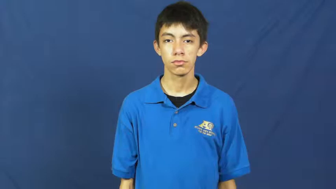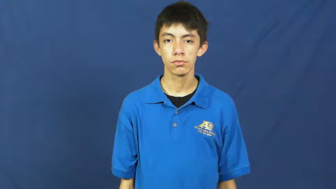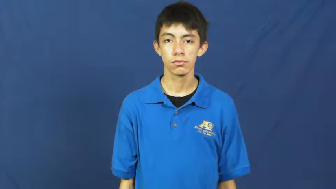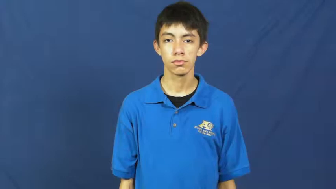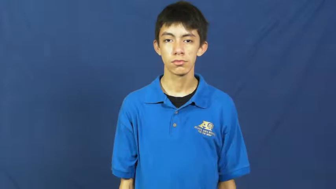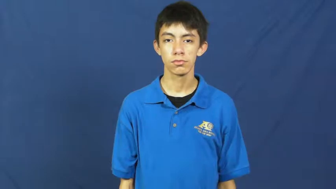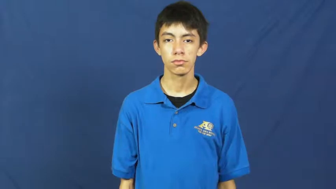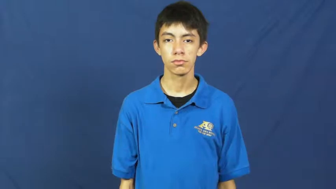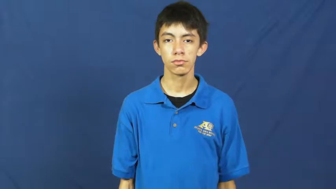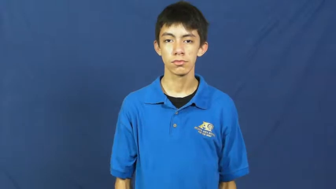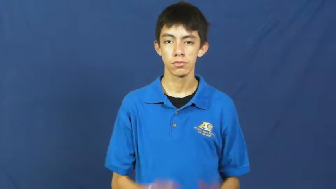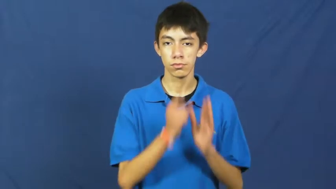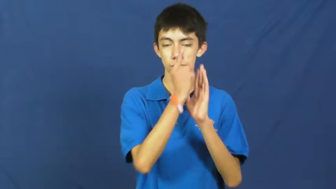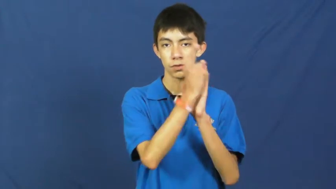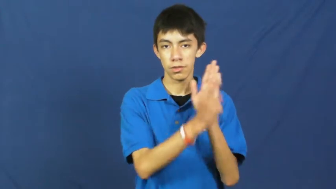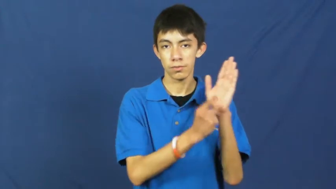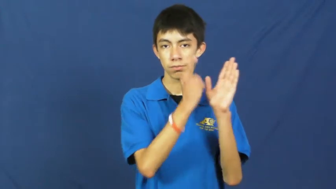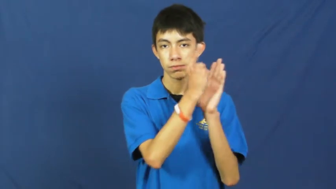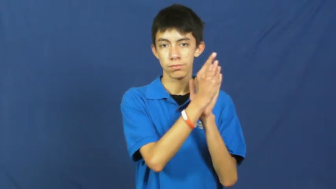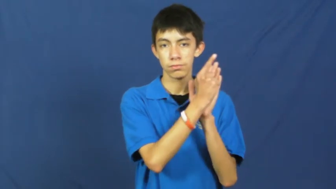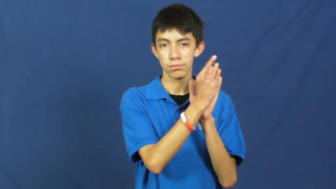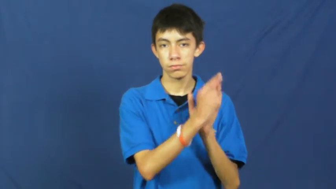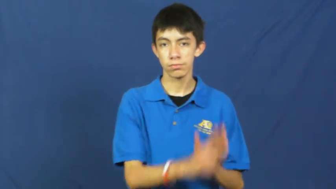hour